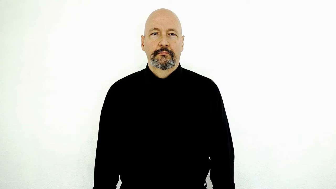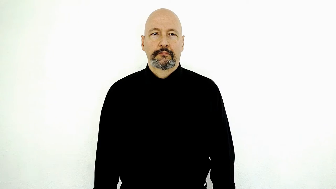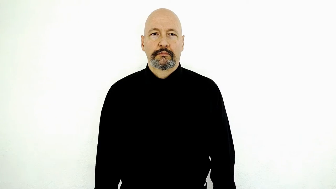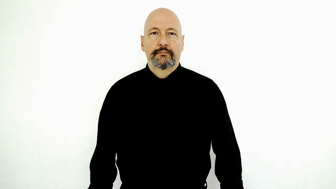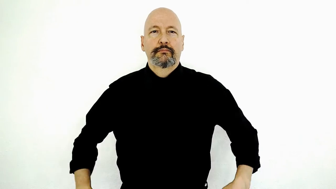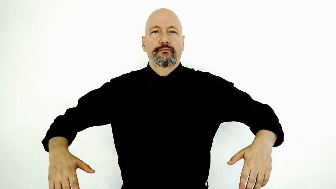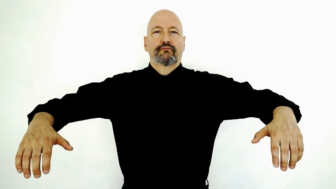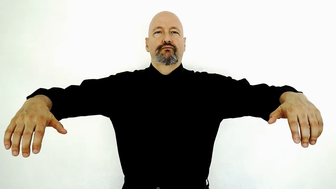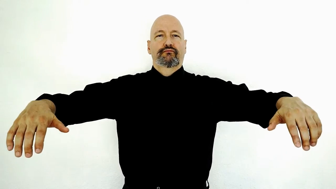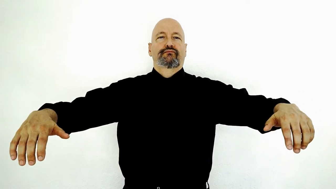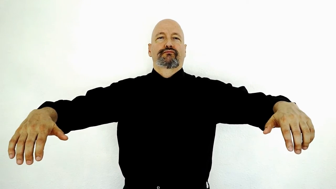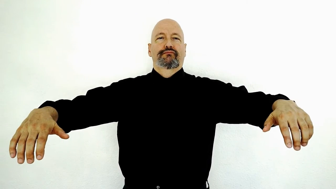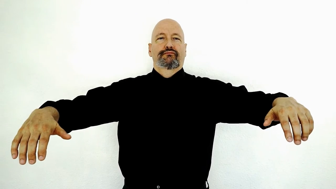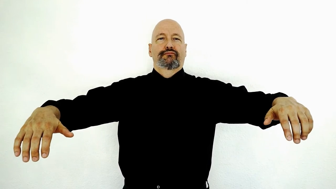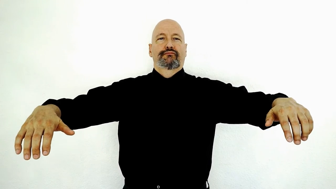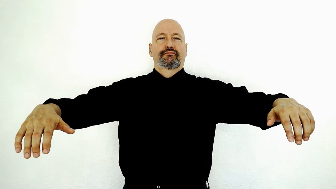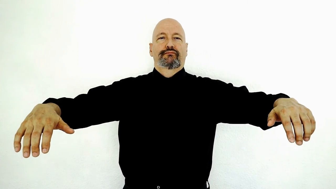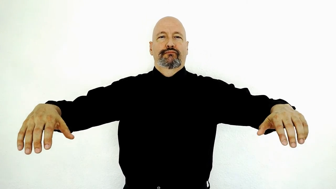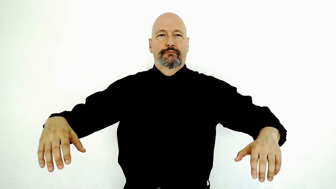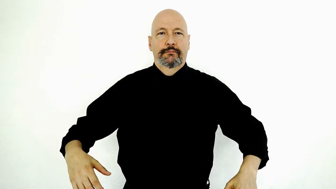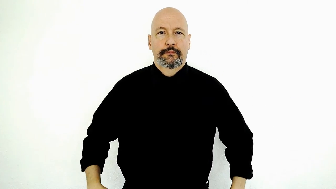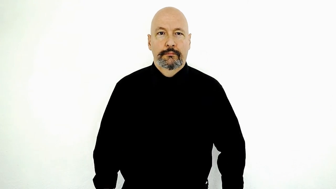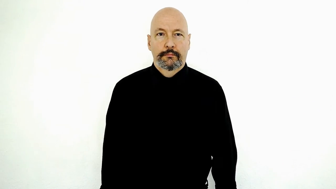Throne (Armrest Version)